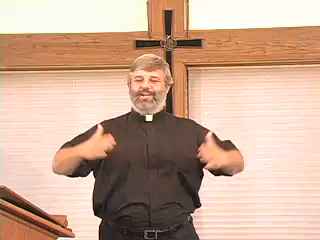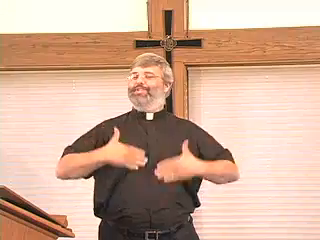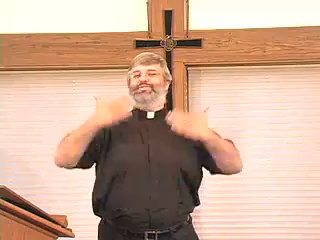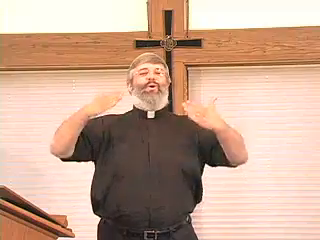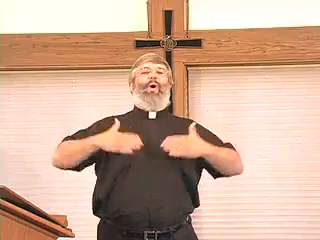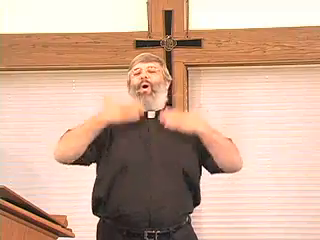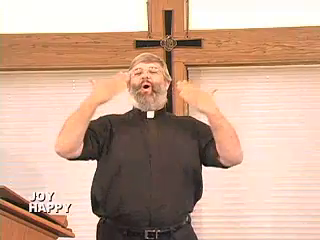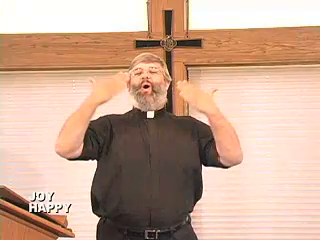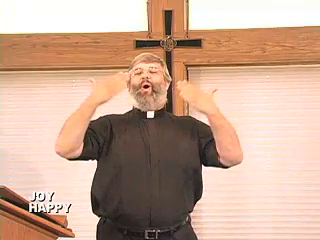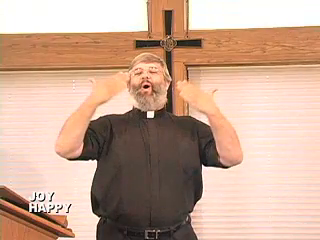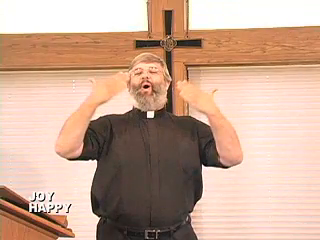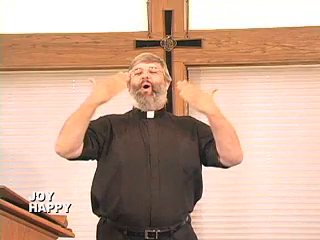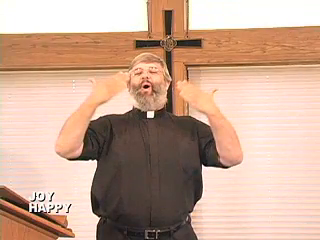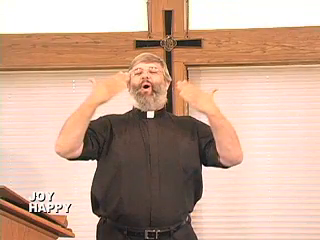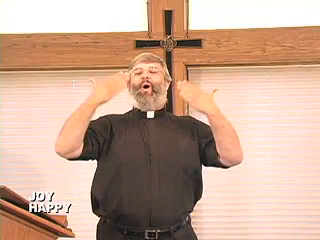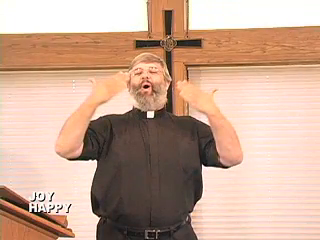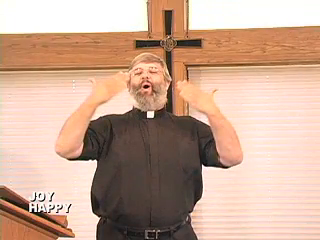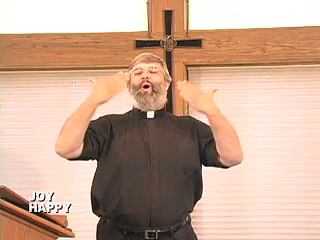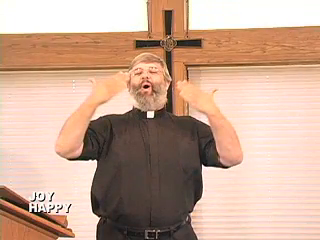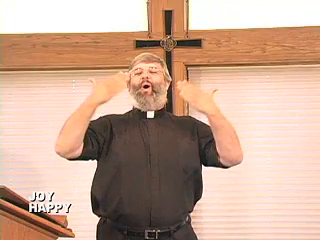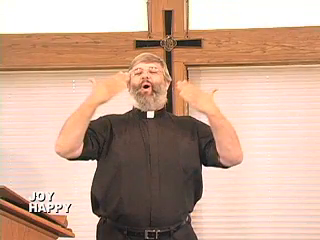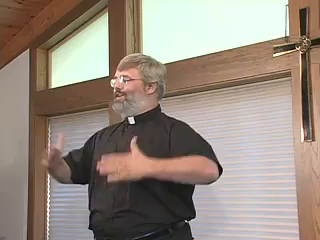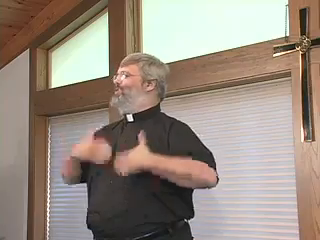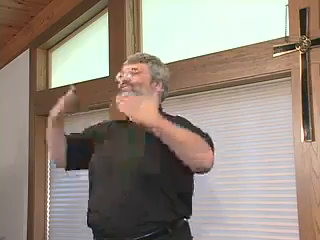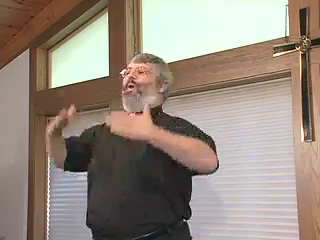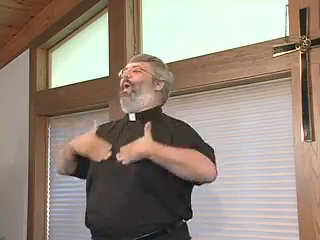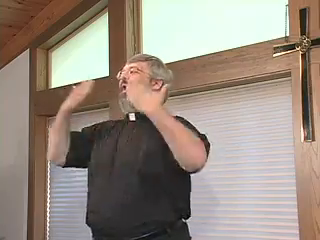JOY